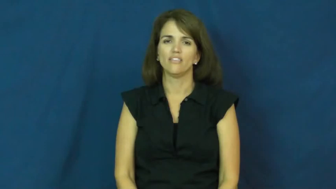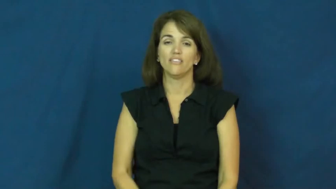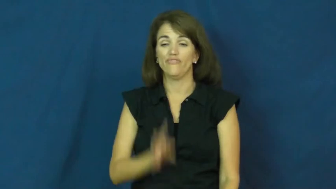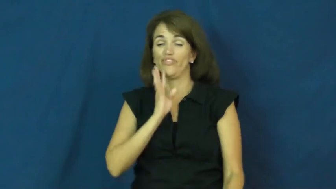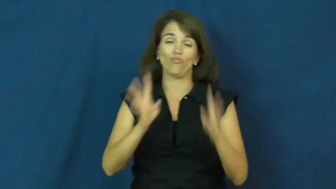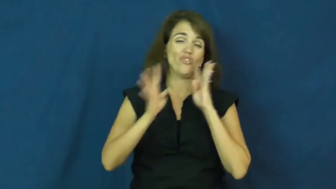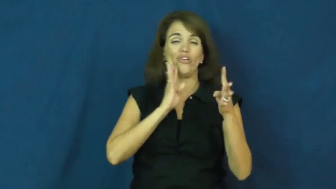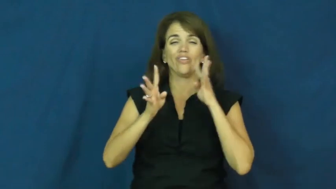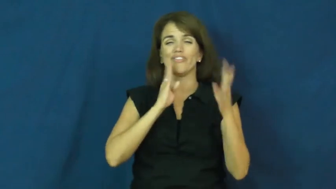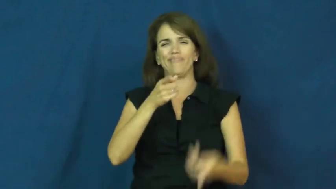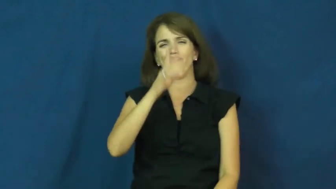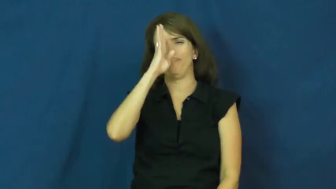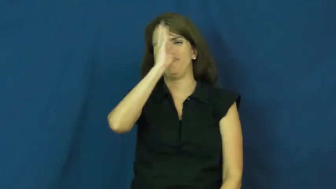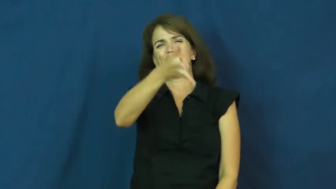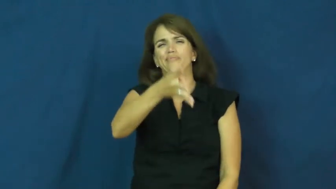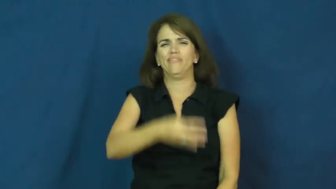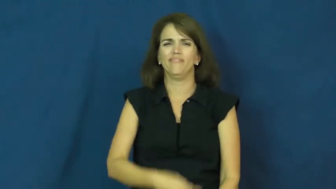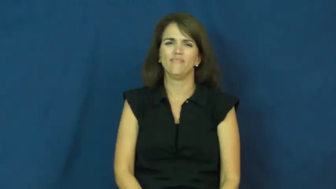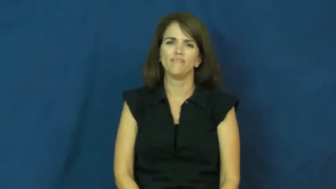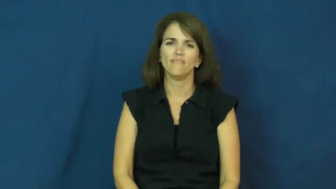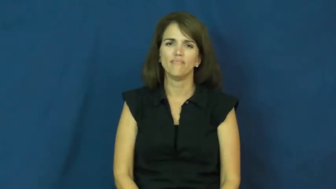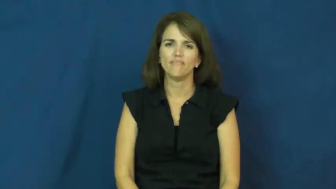full of hot air